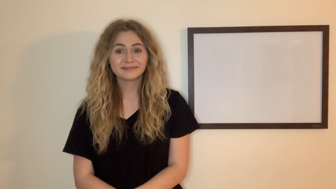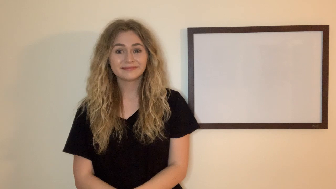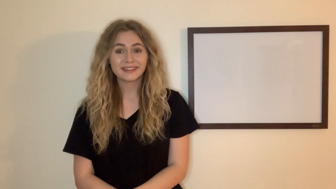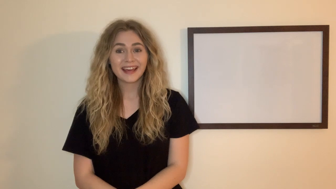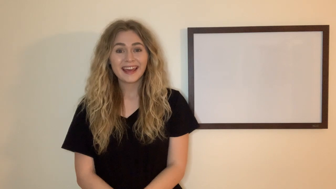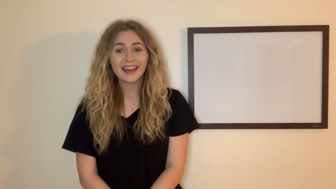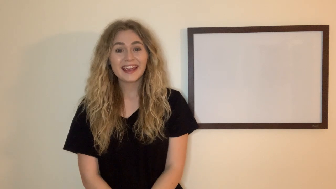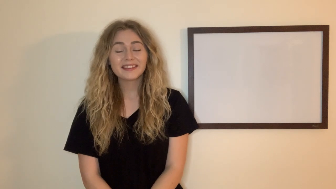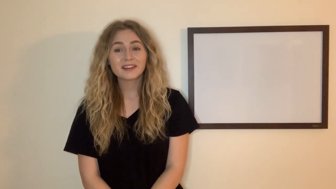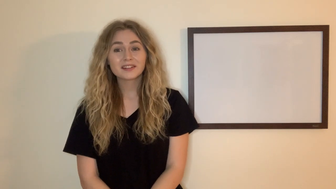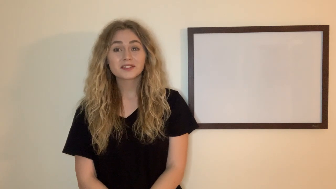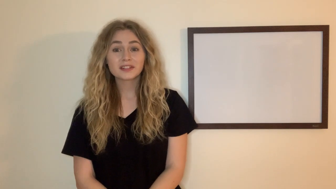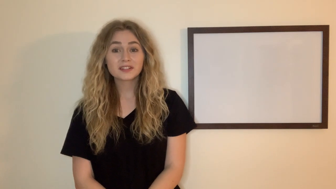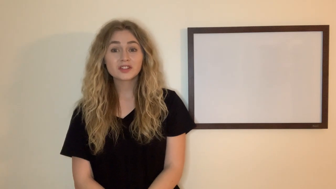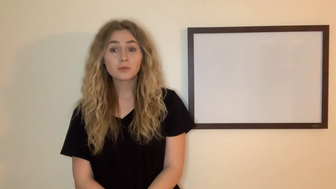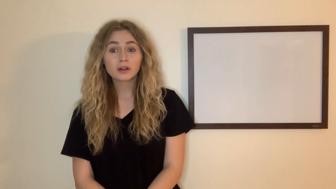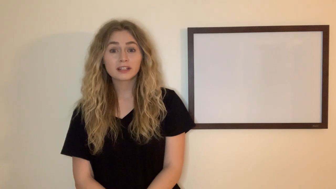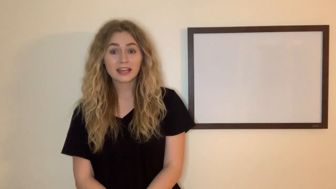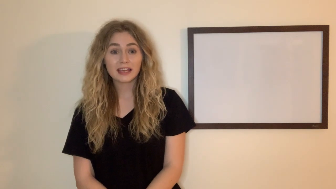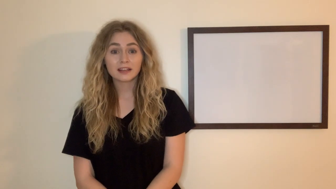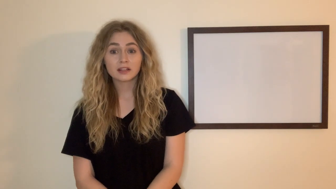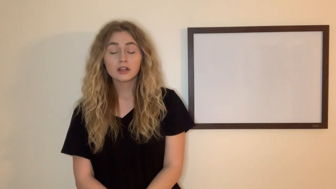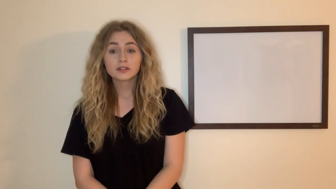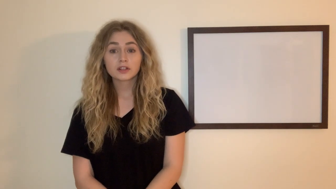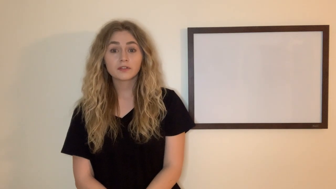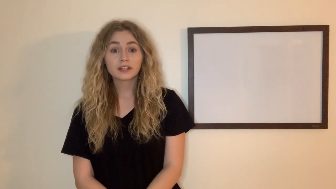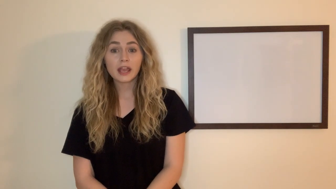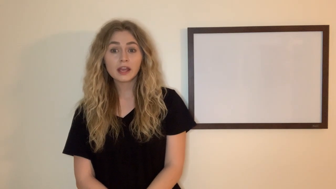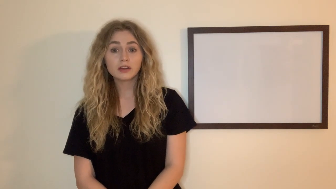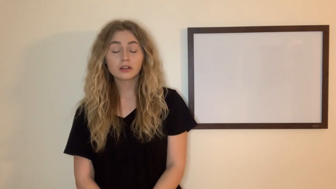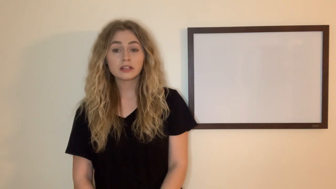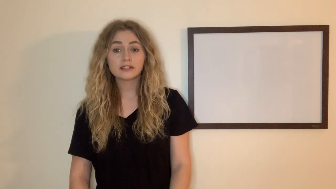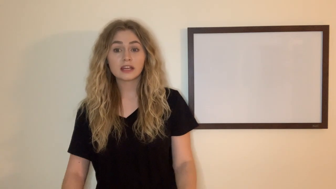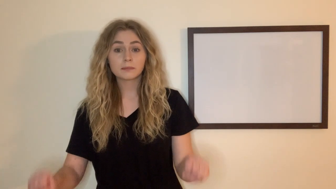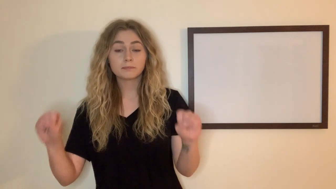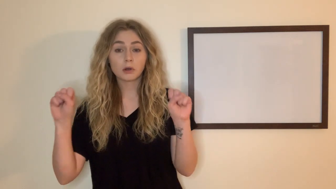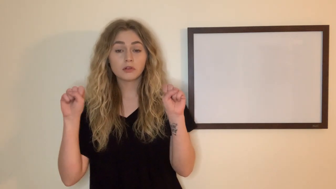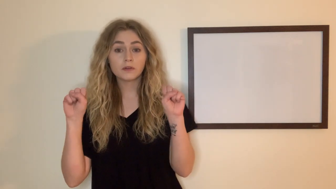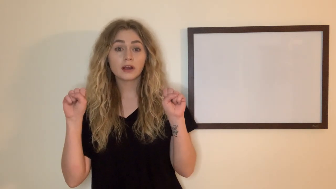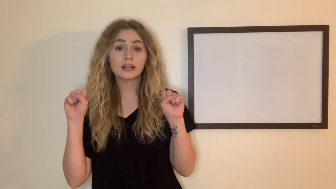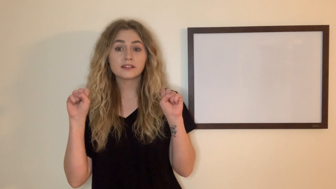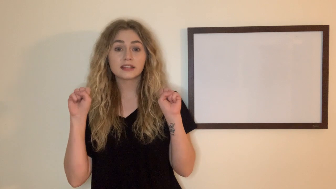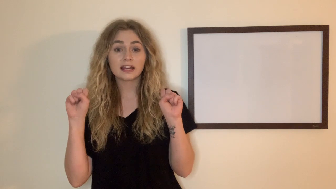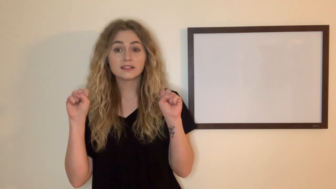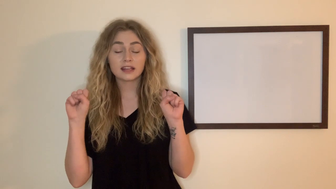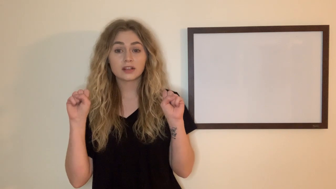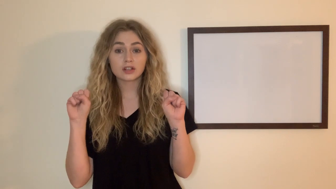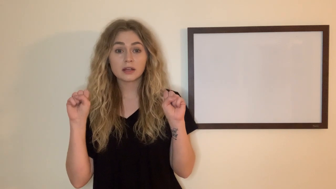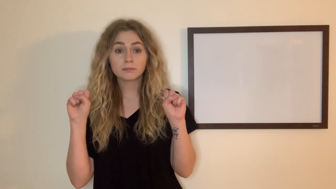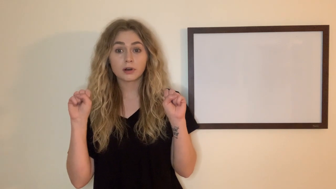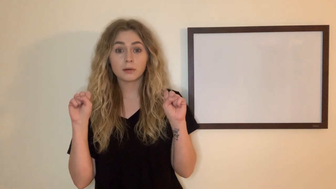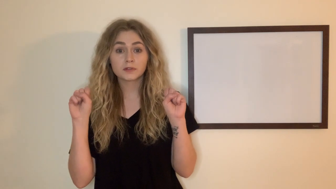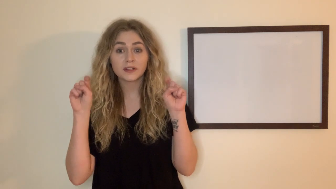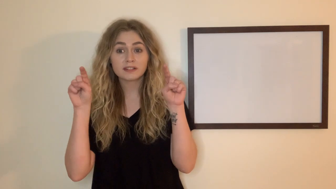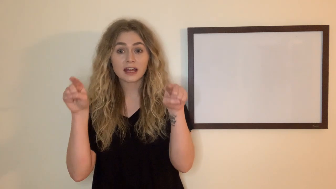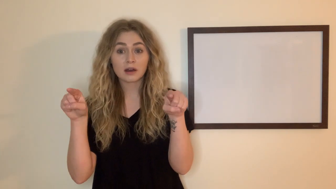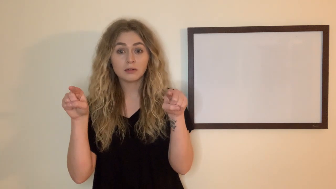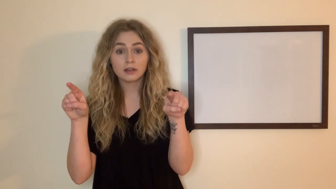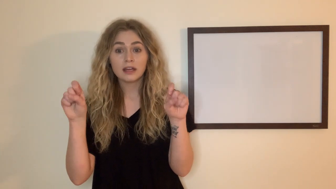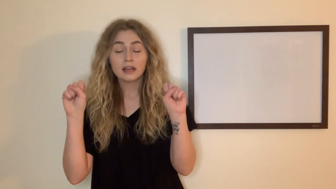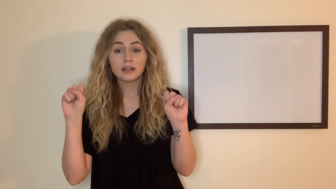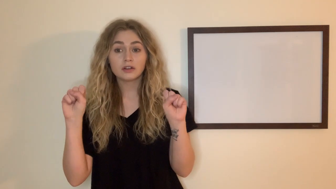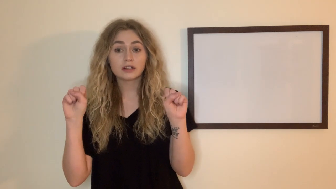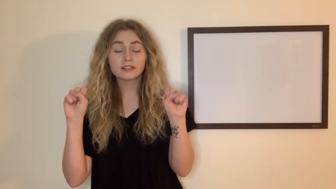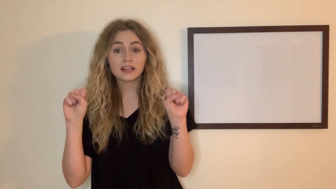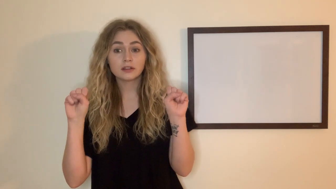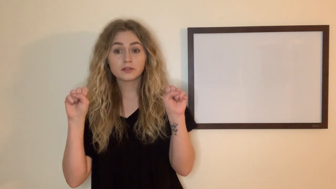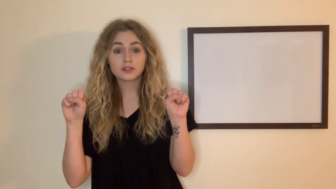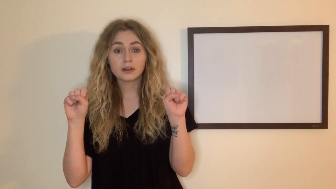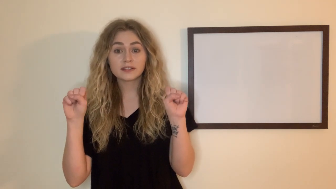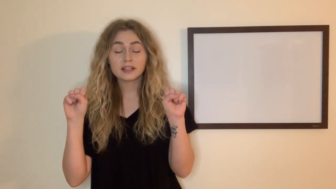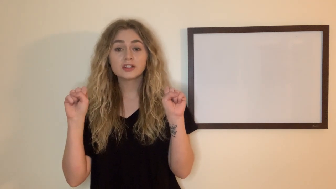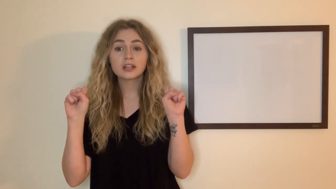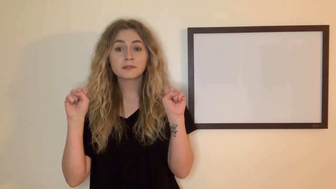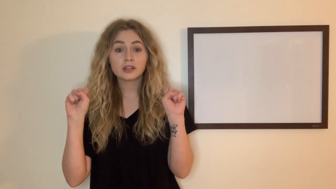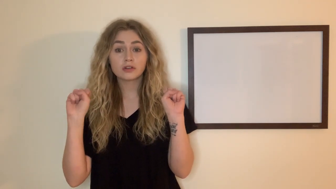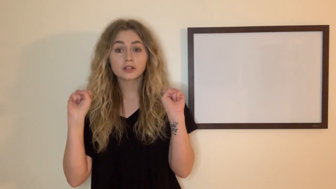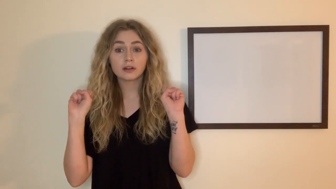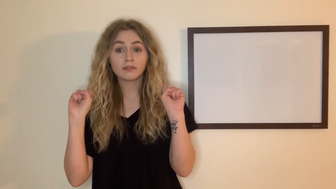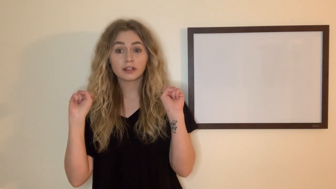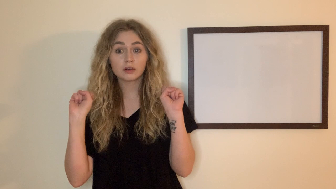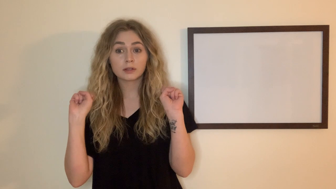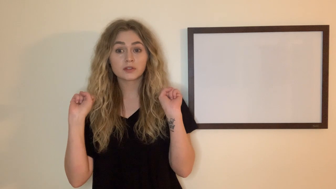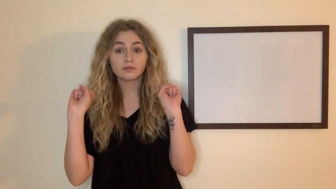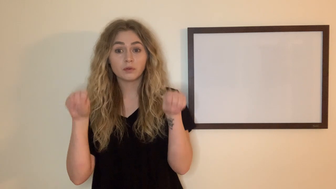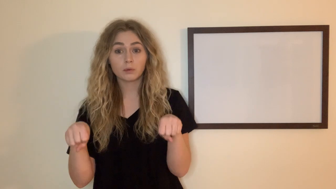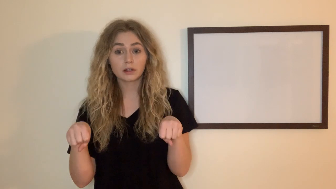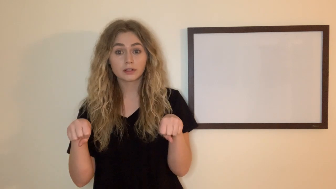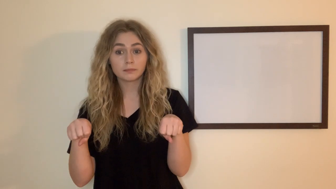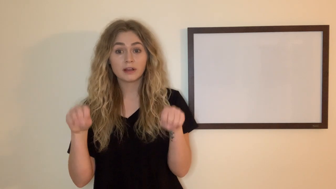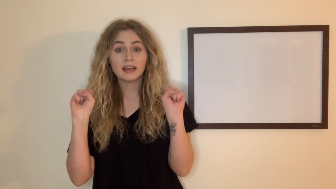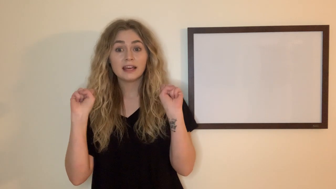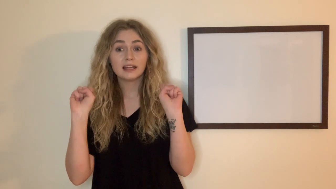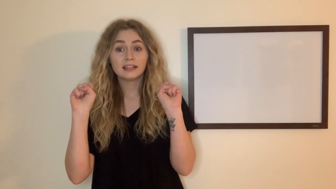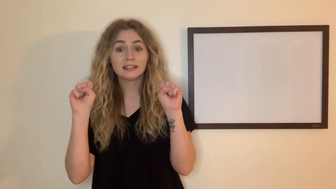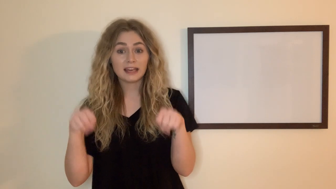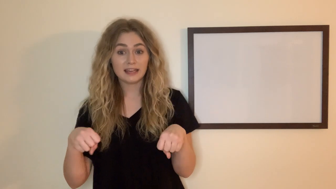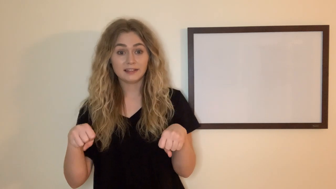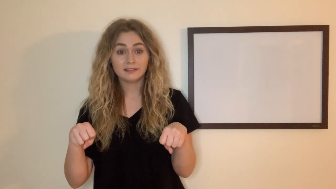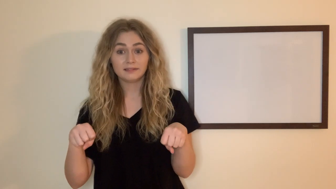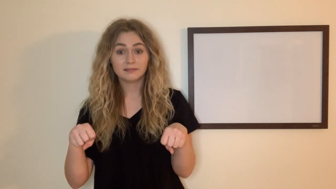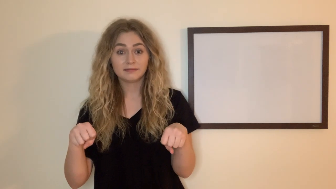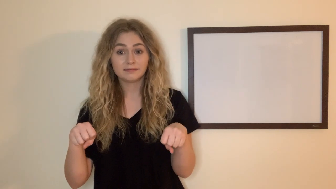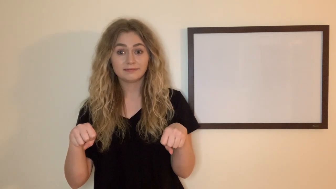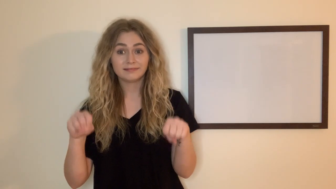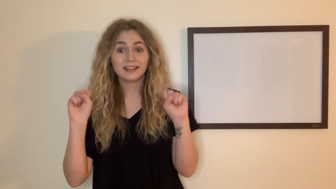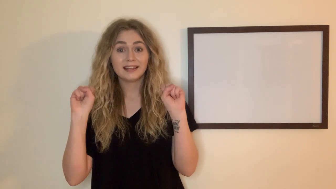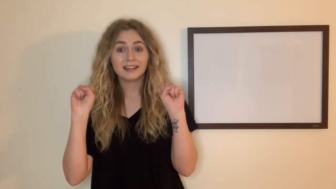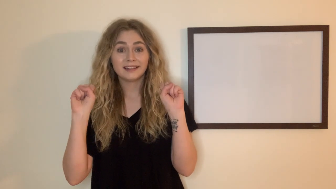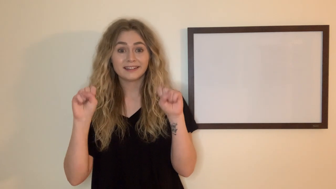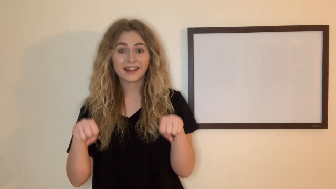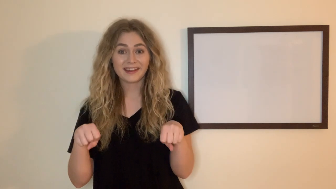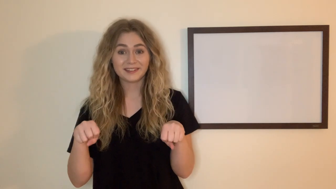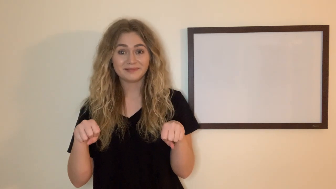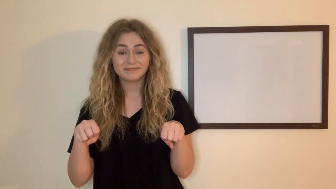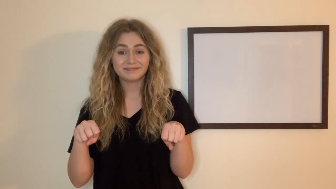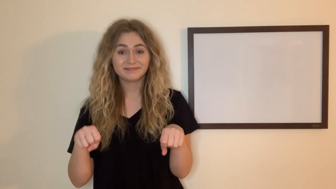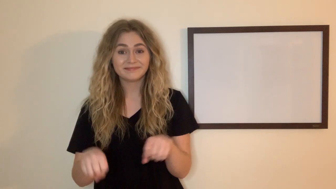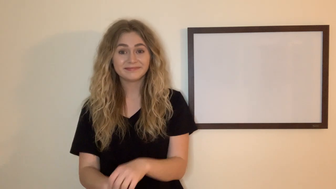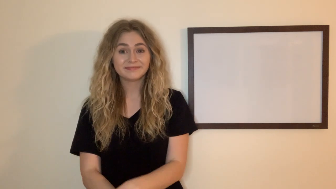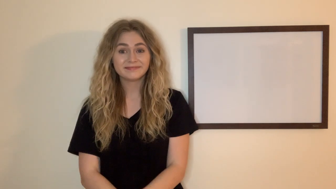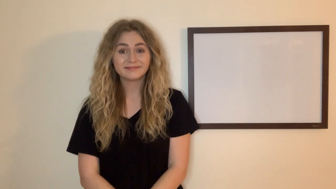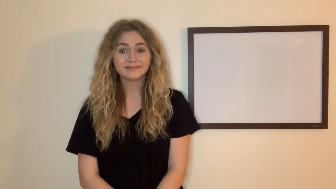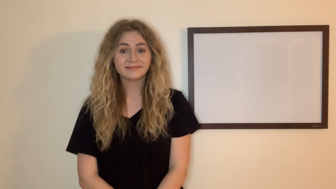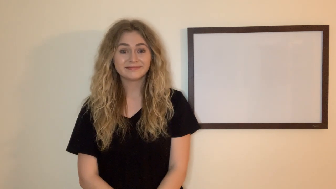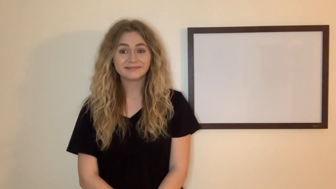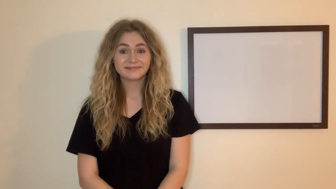can